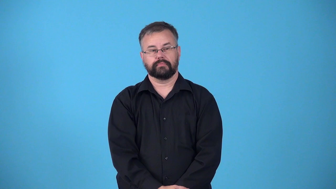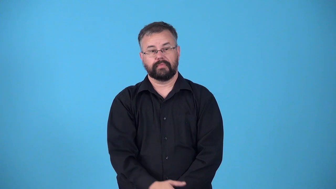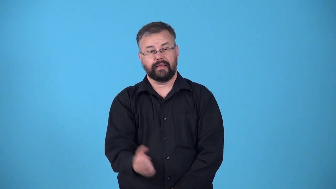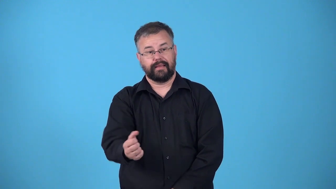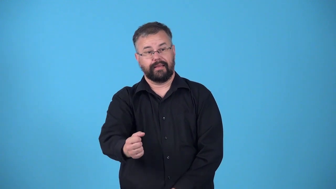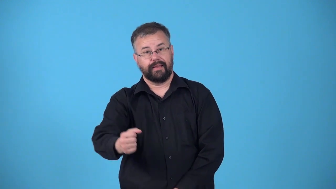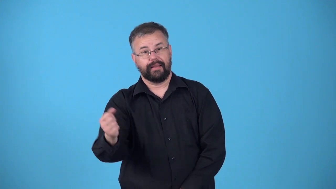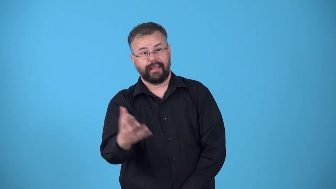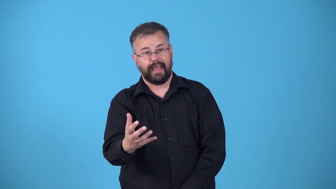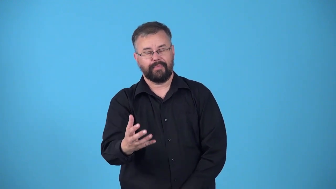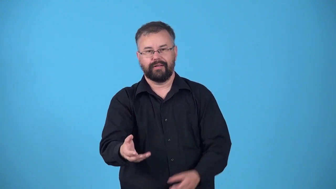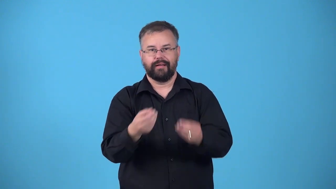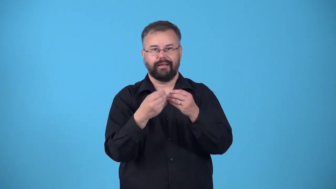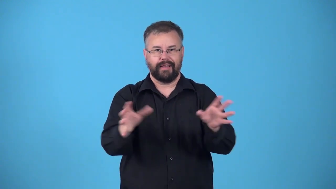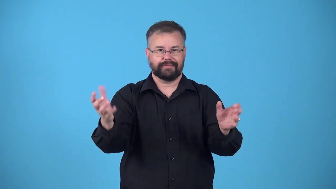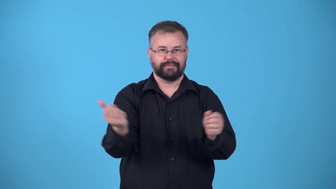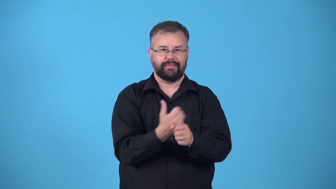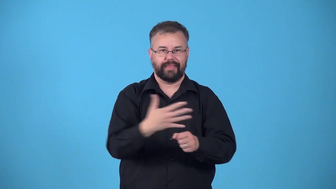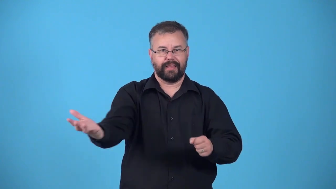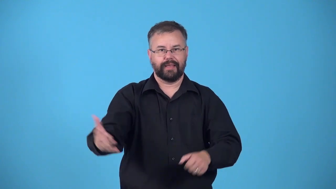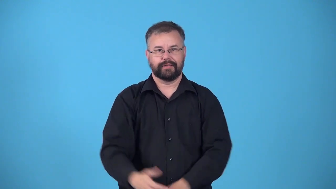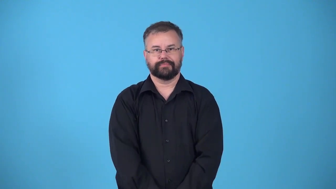gamble away